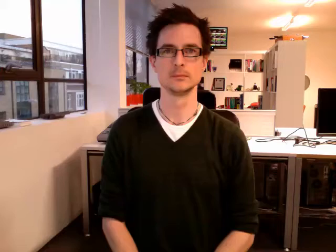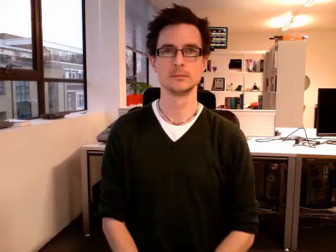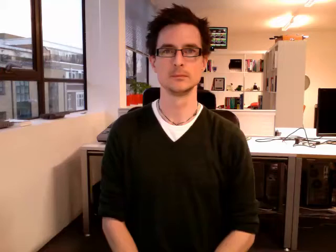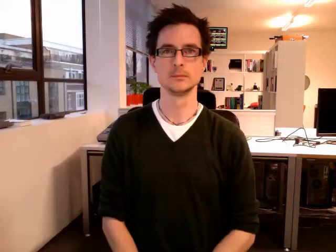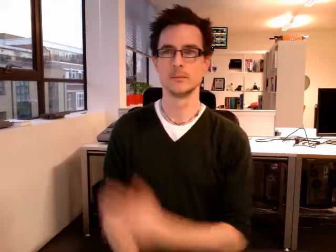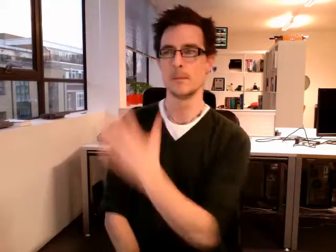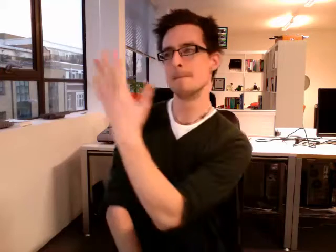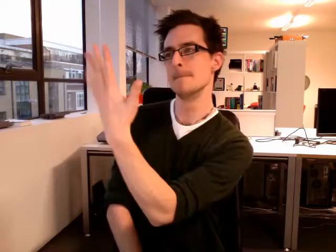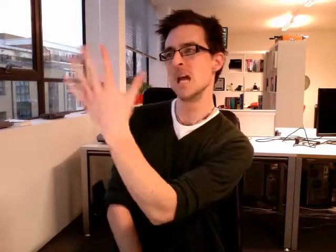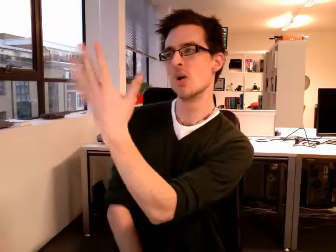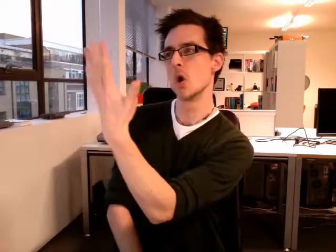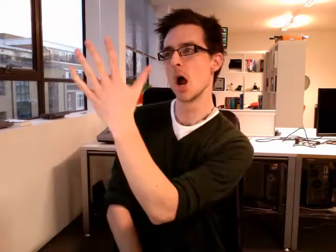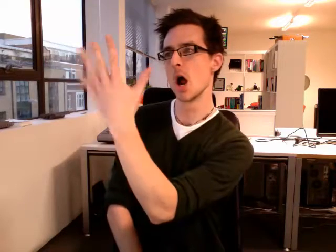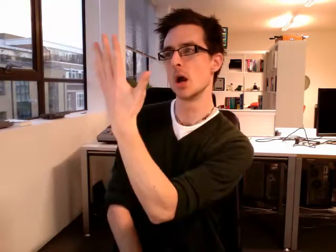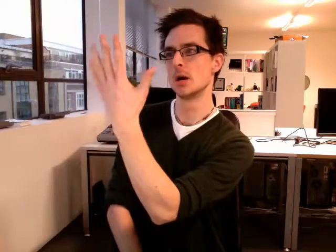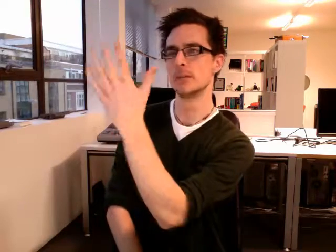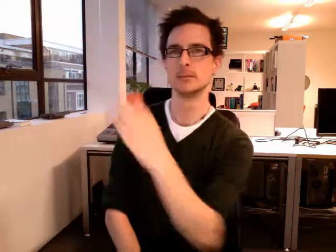mirror